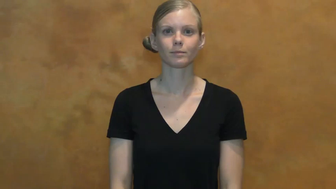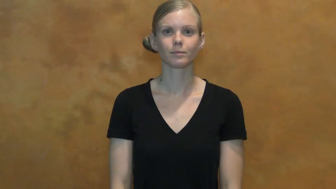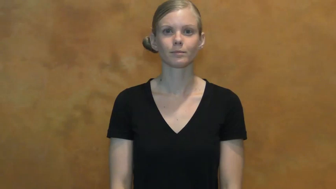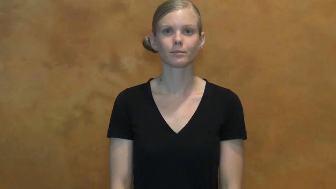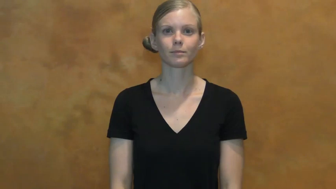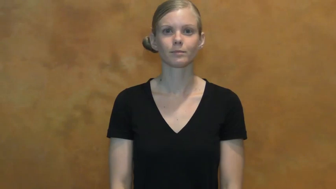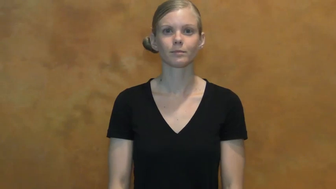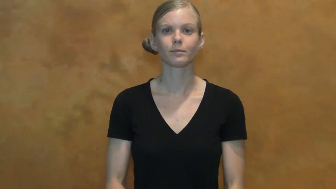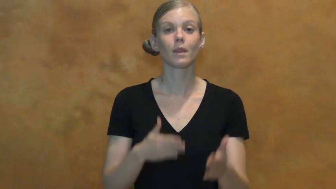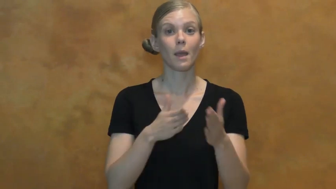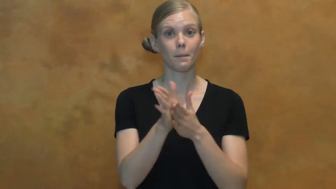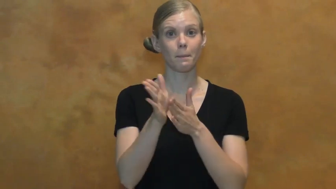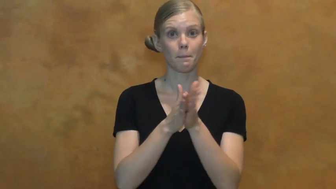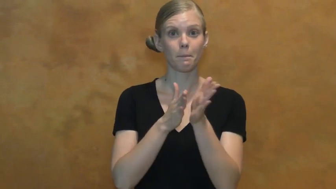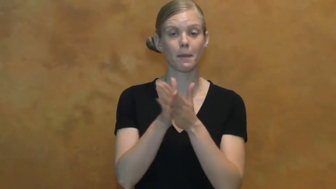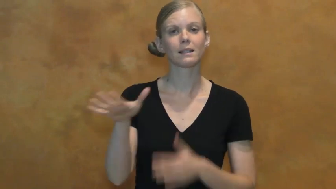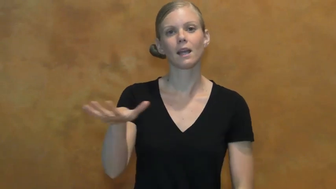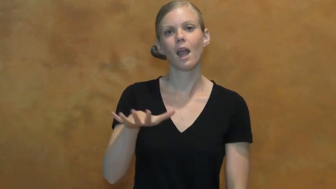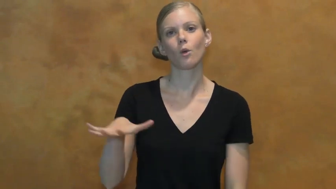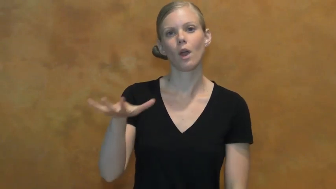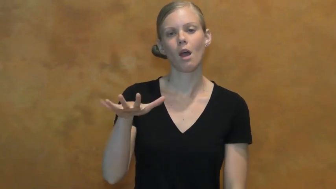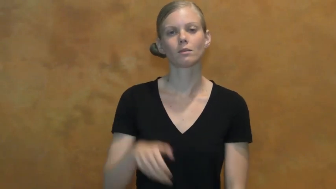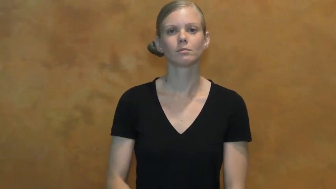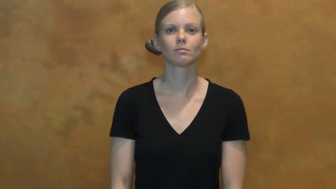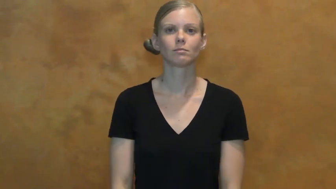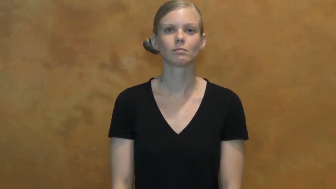picnic area